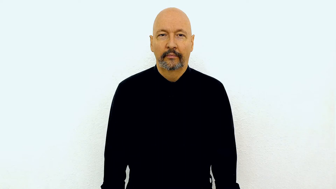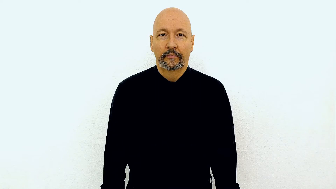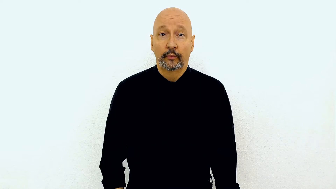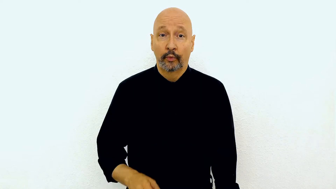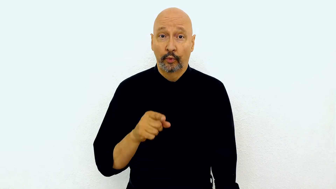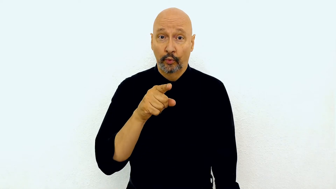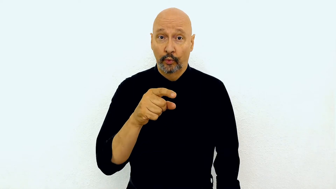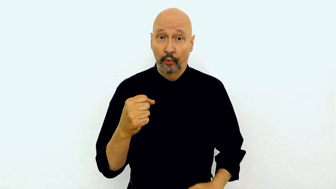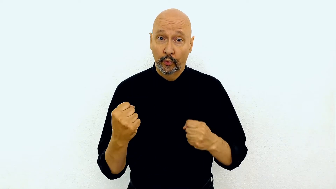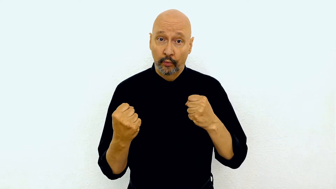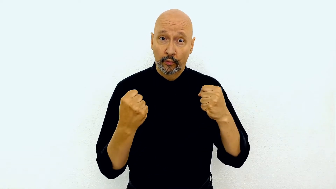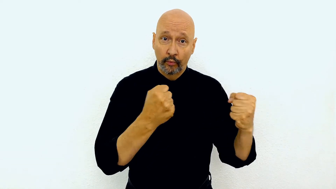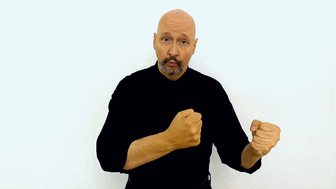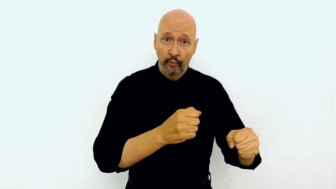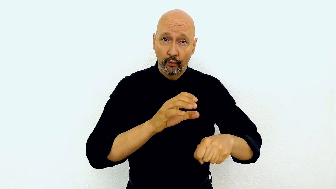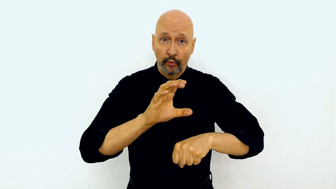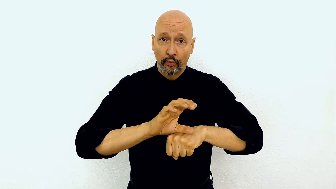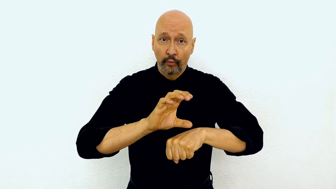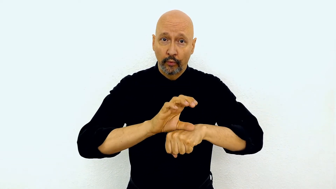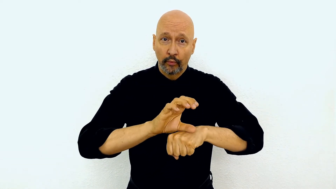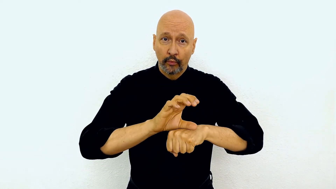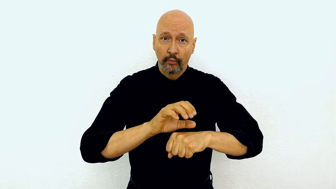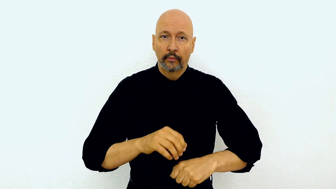YOU DRIVE-TO CHURCH?